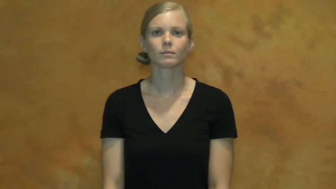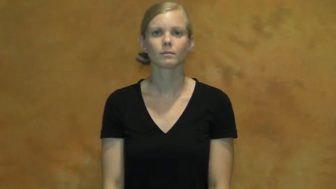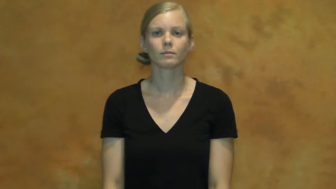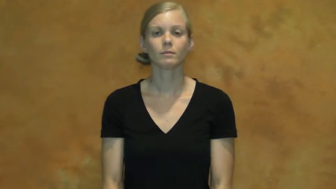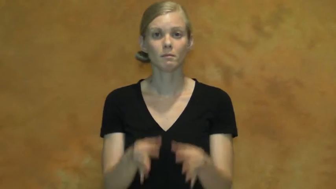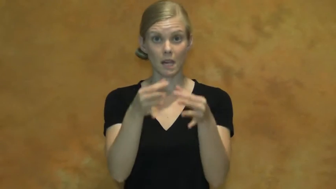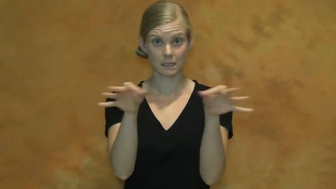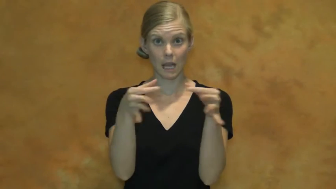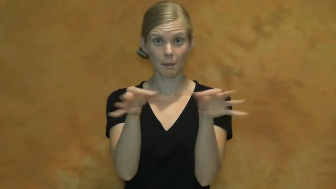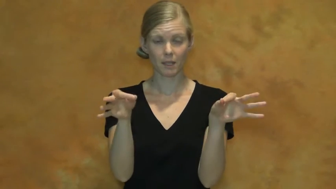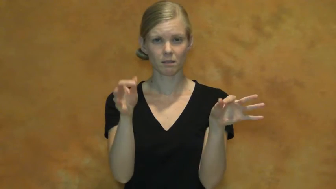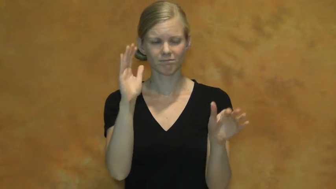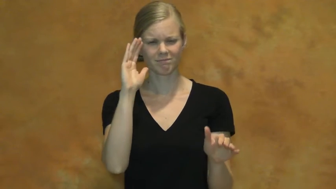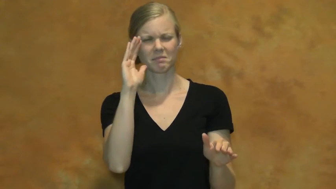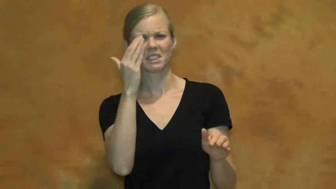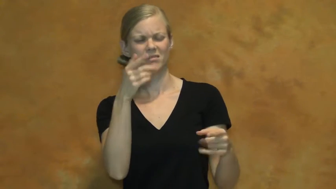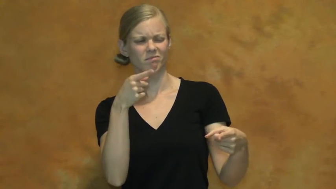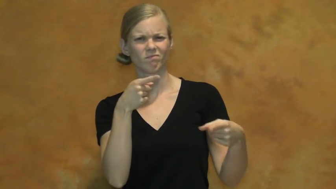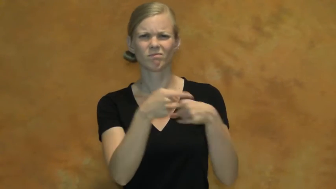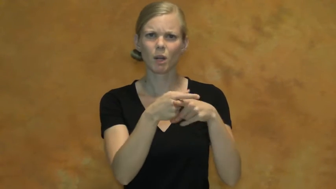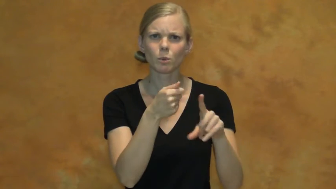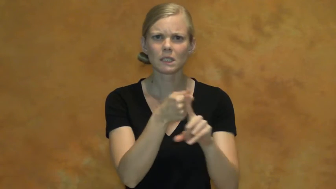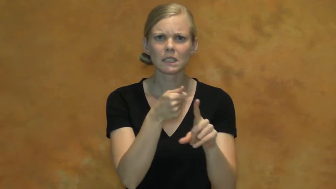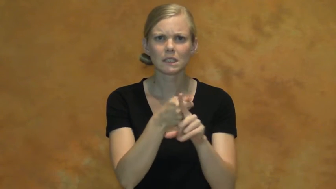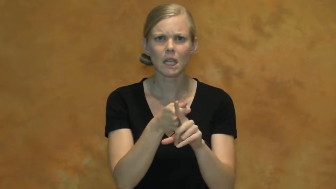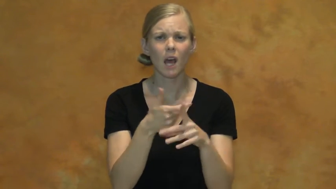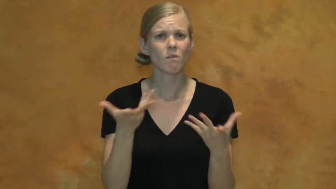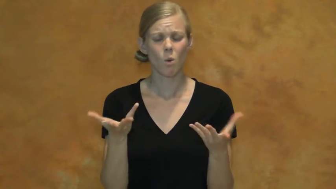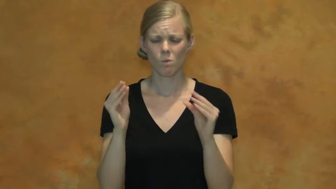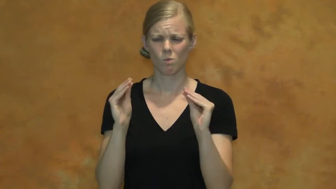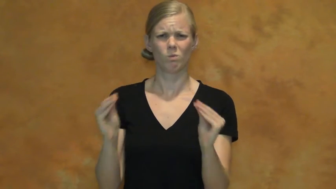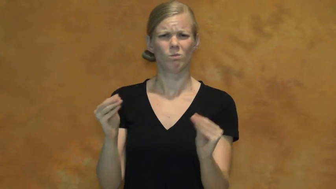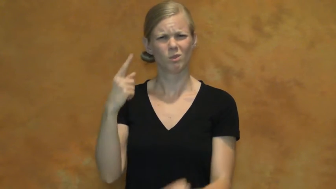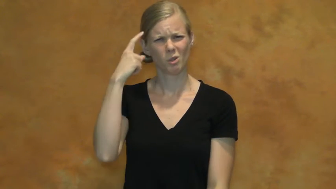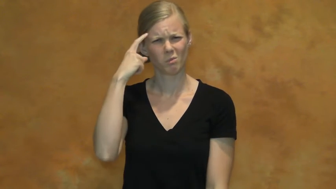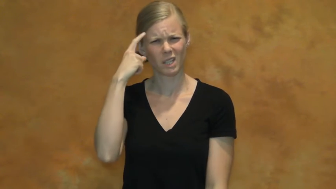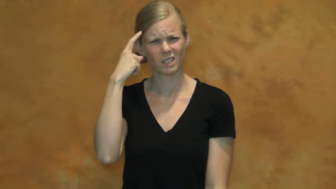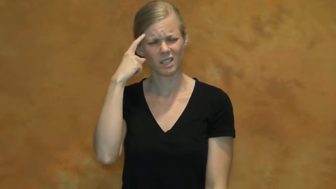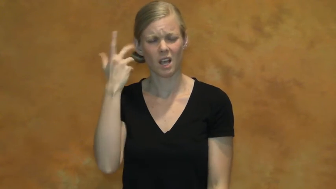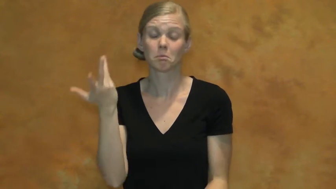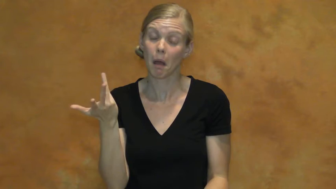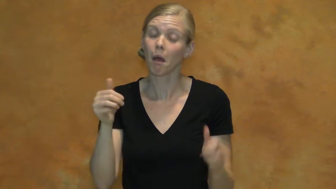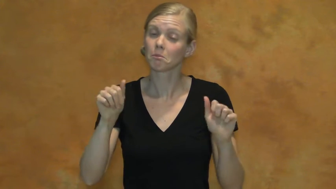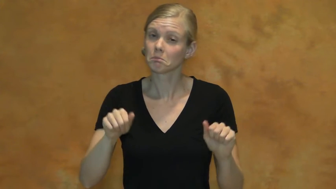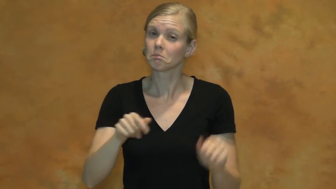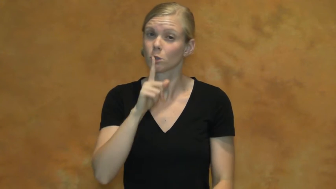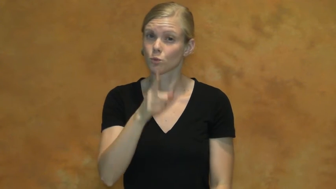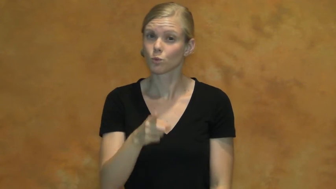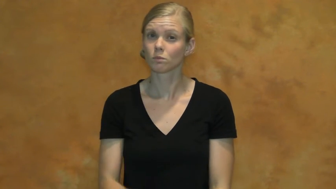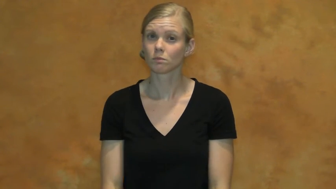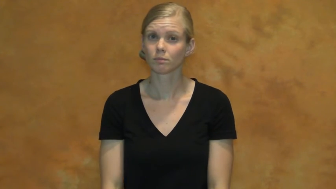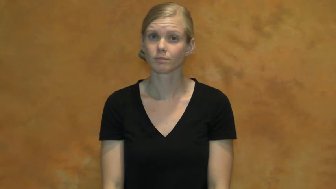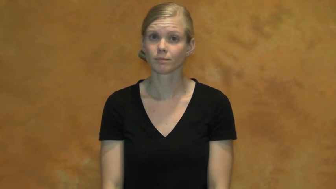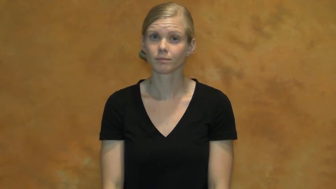paradox